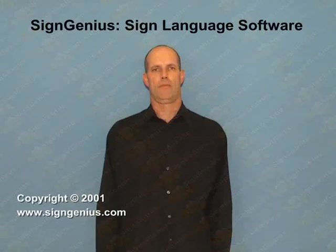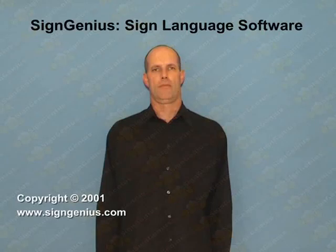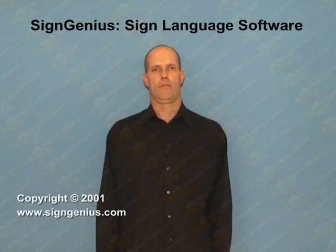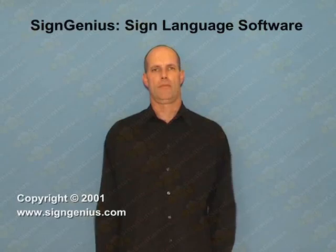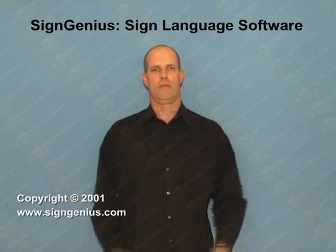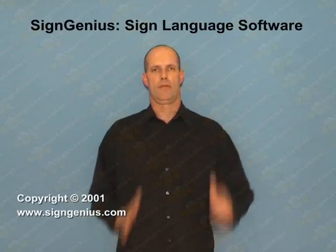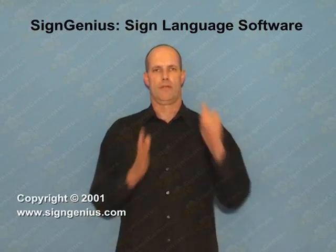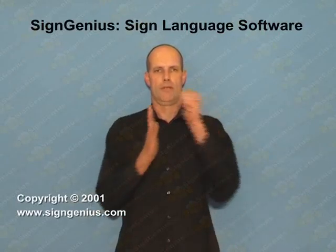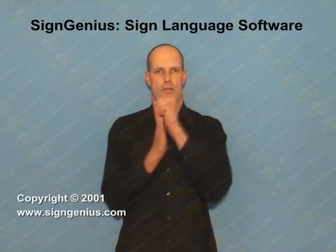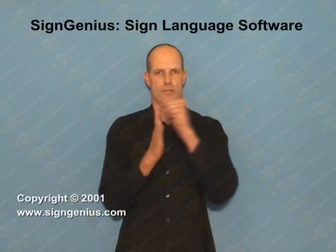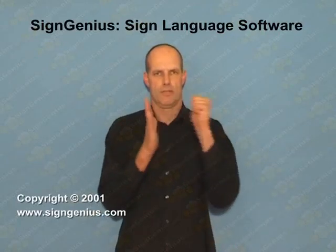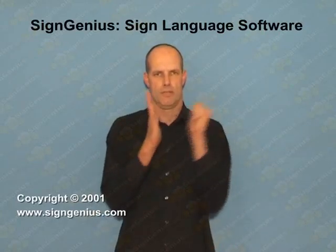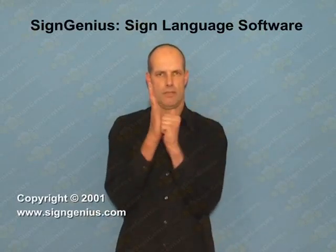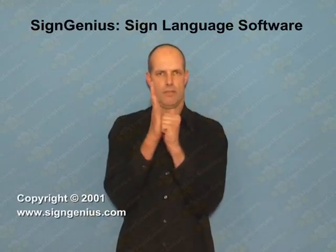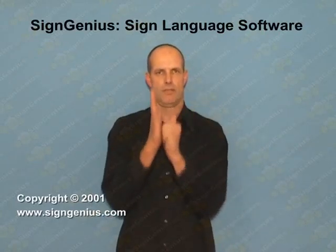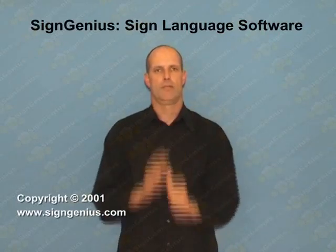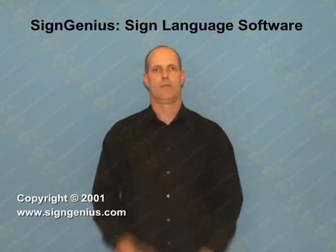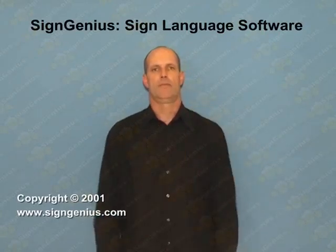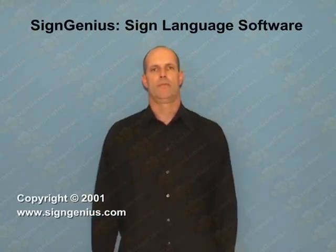AGENDA